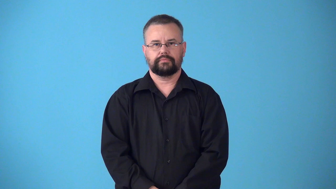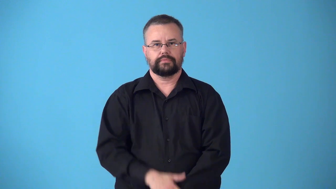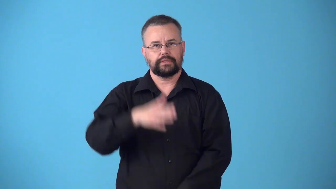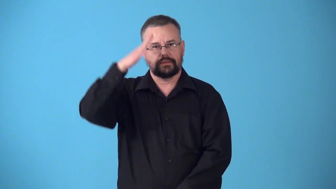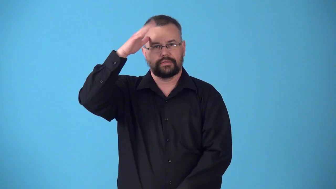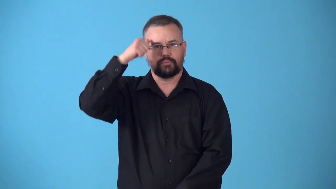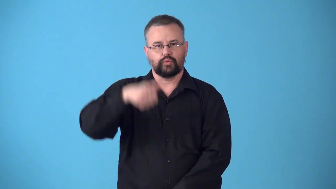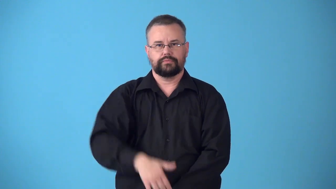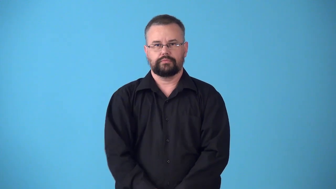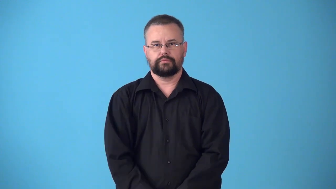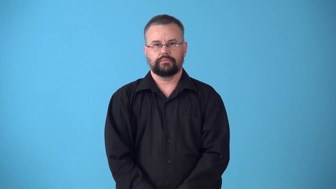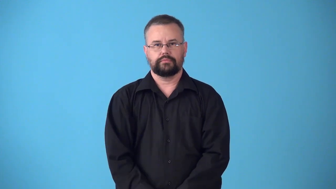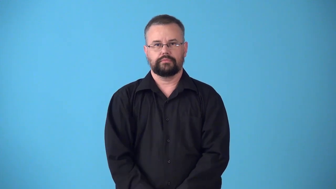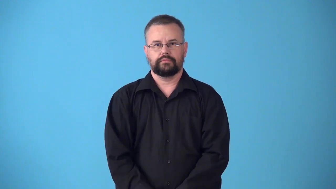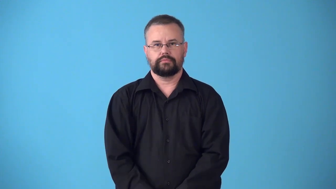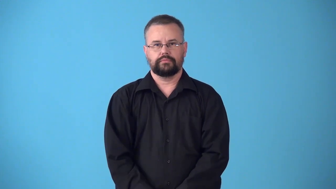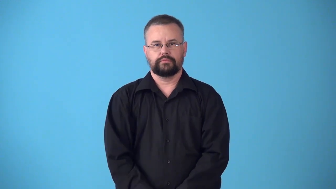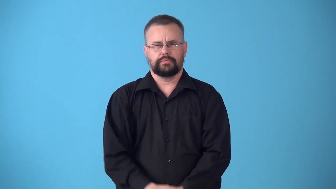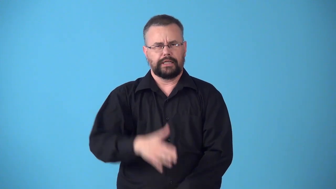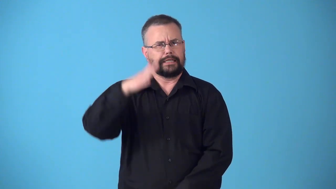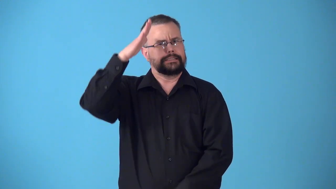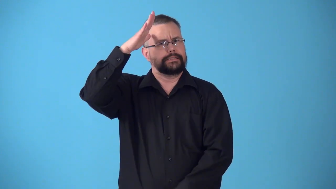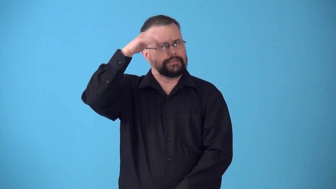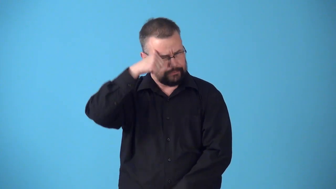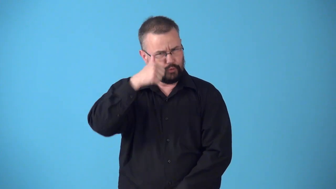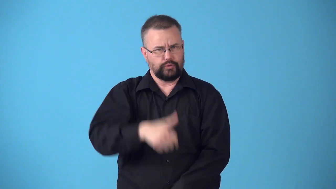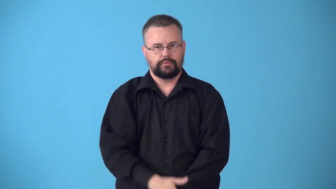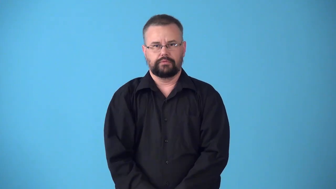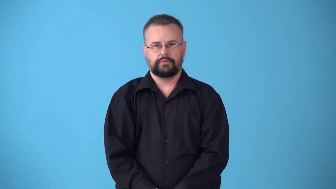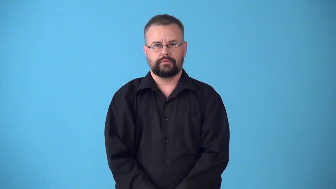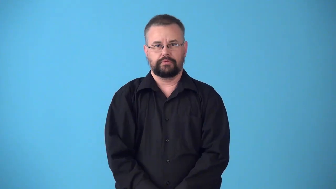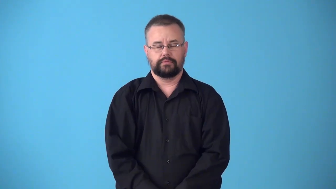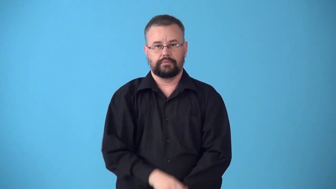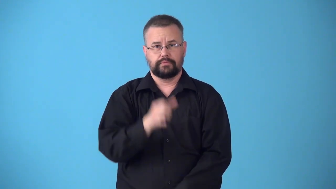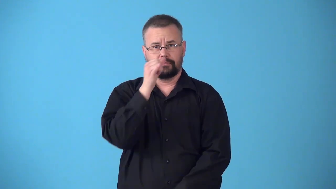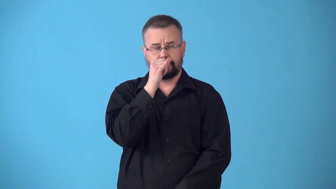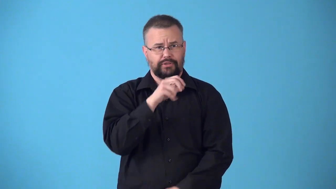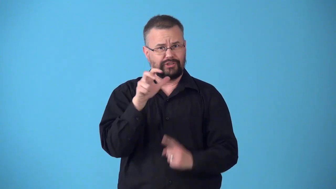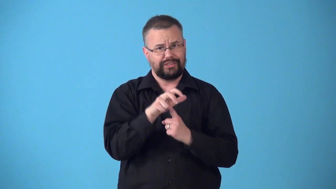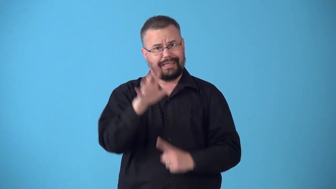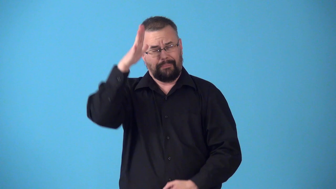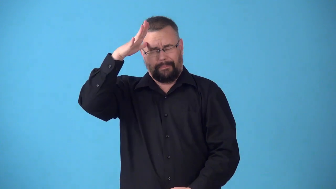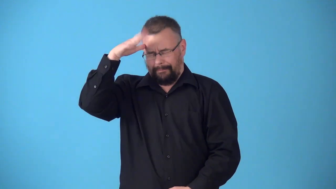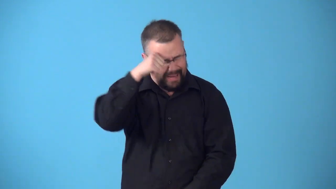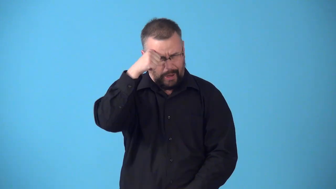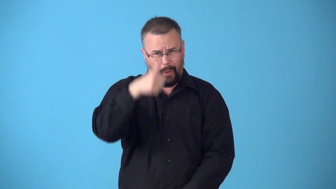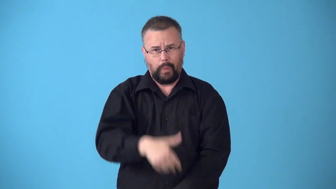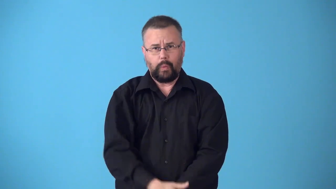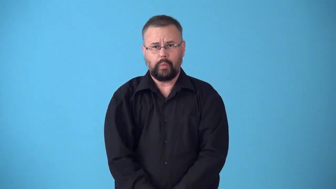stubborn,stubborner,stubbornest